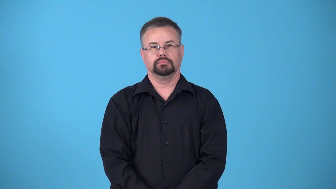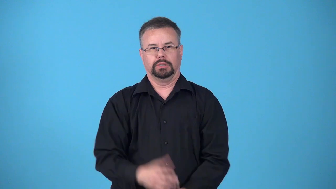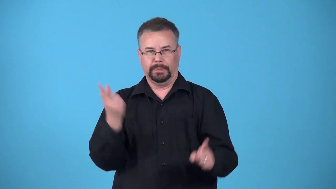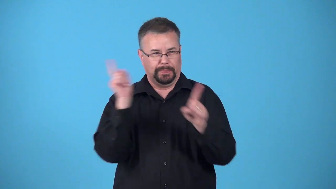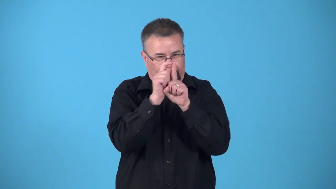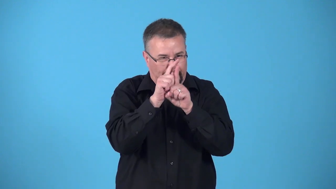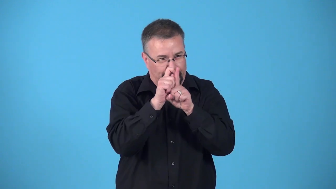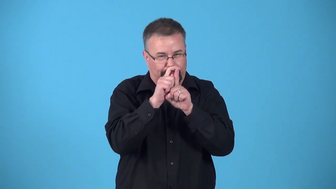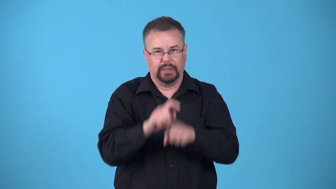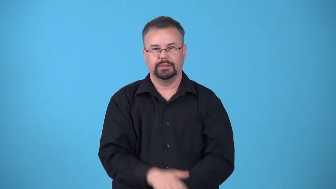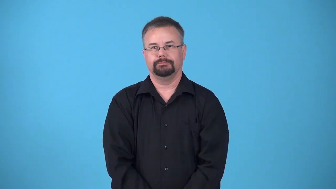like flies on sh#t,like a duck on a june bug,like white on rice